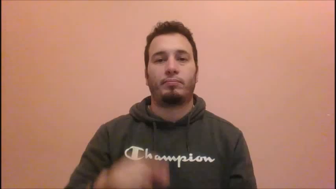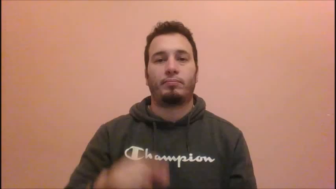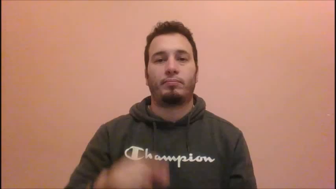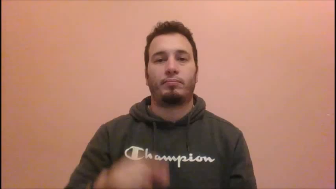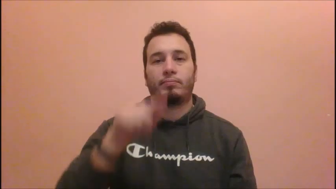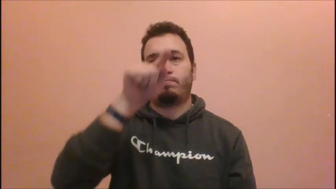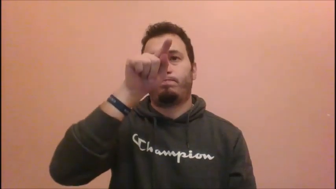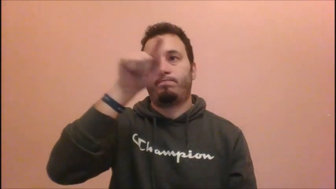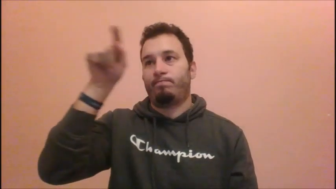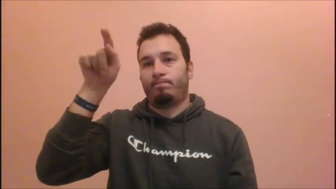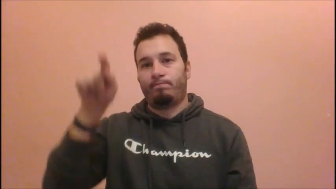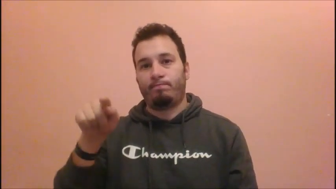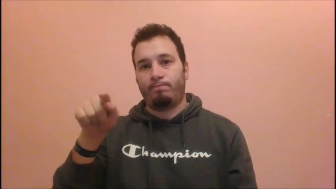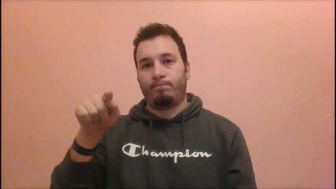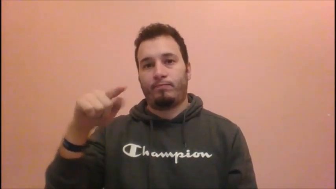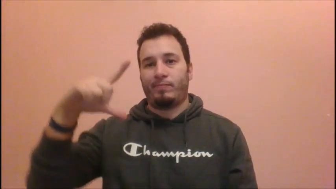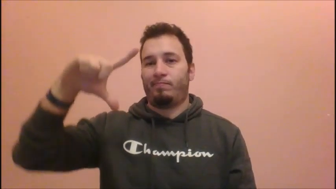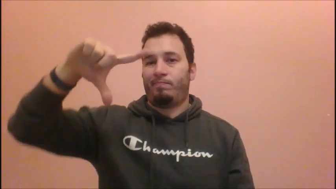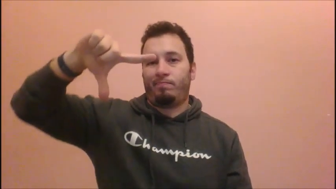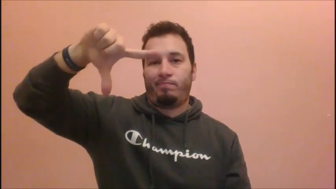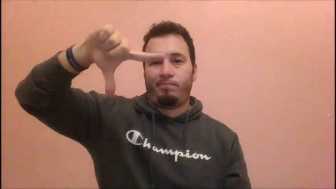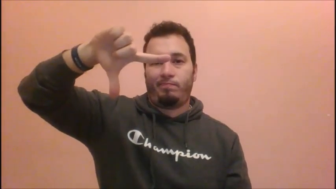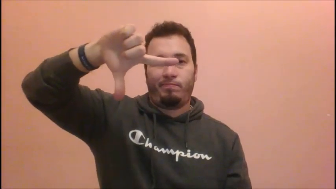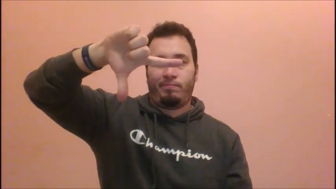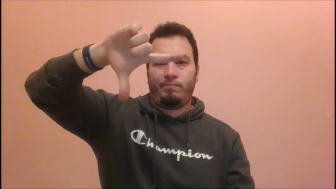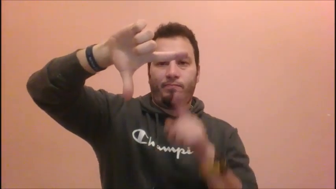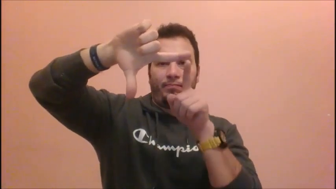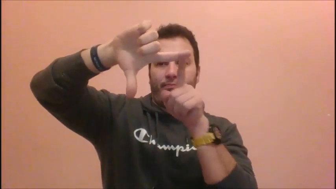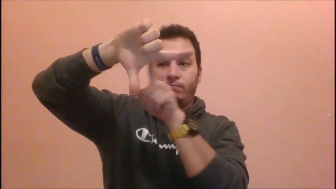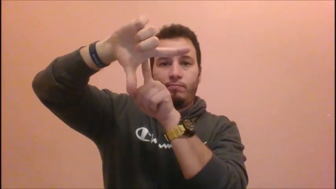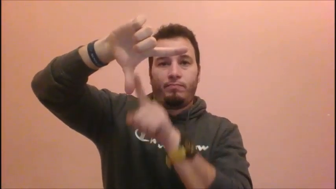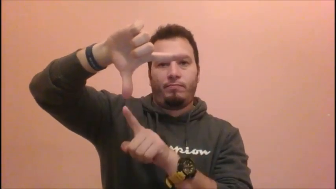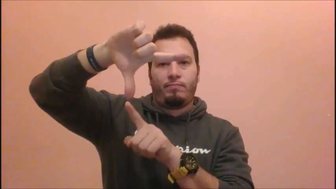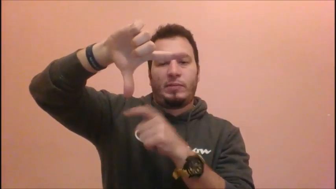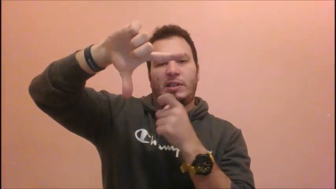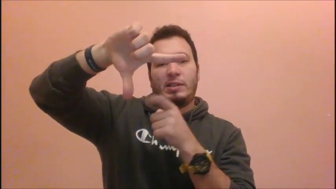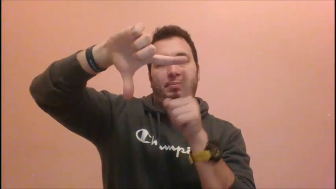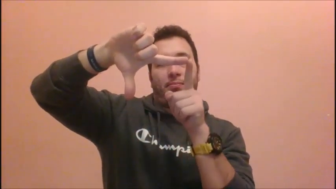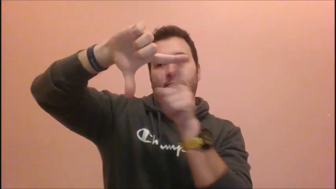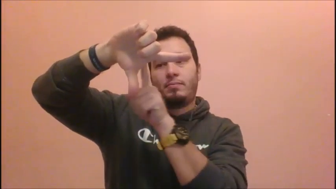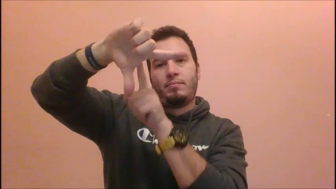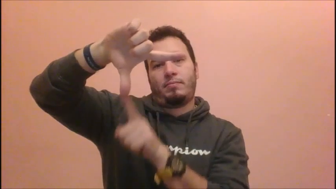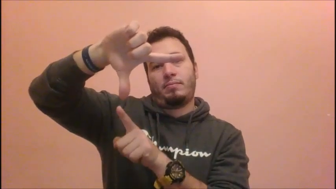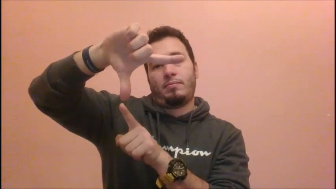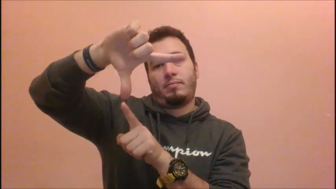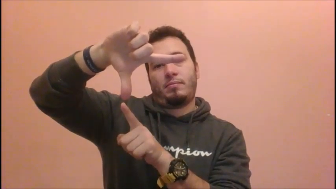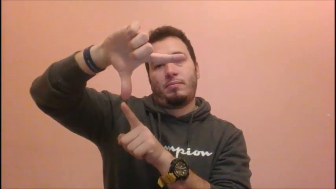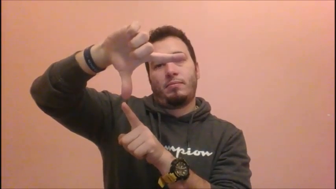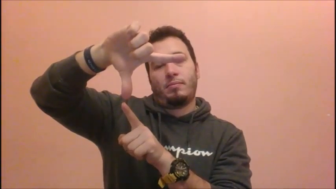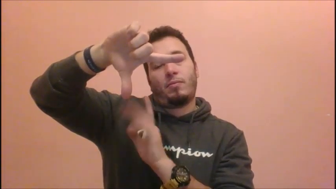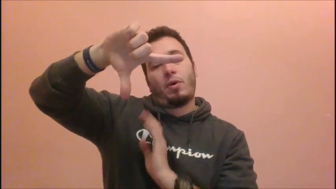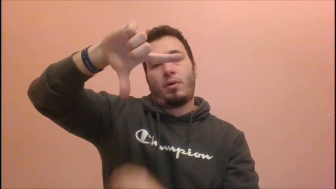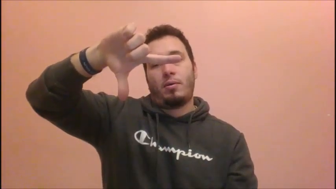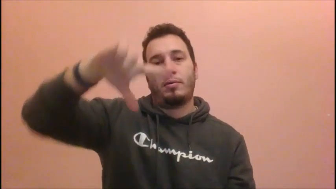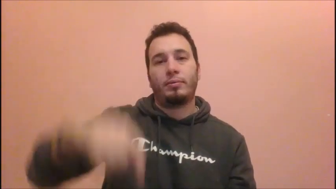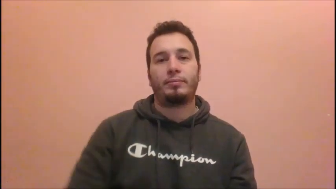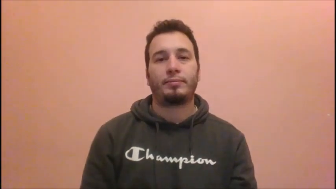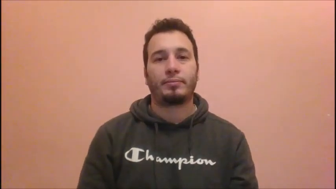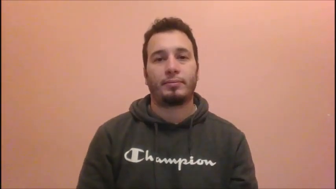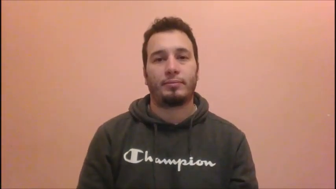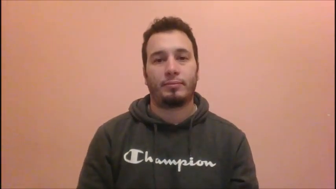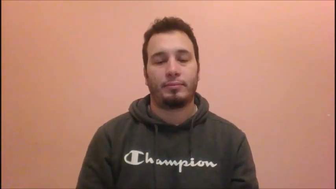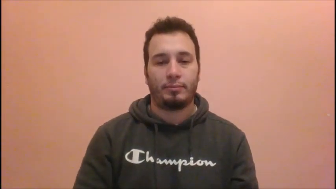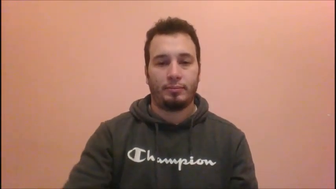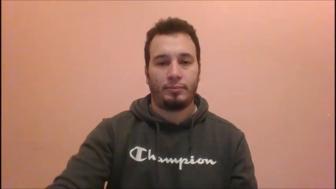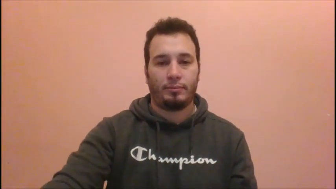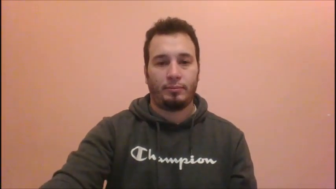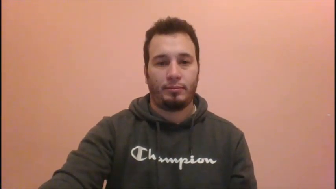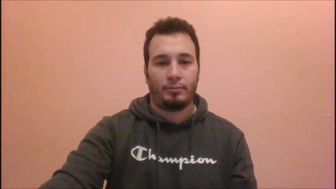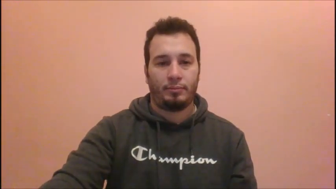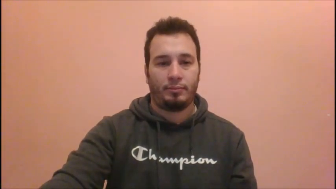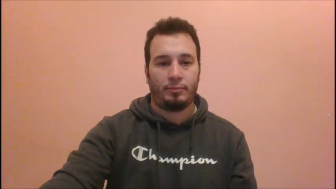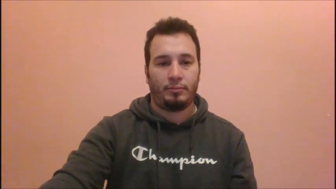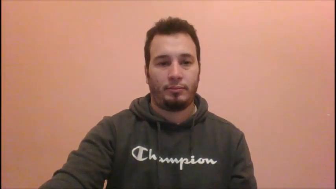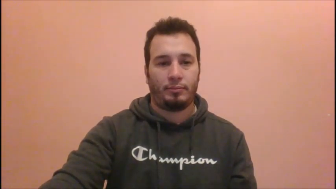corner